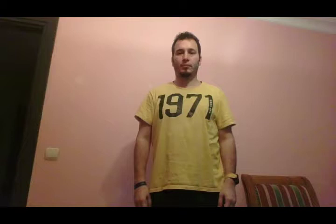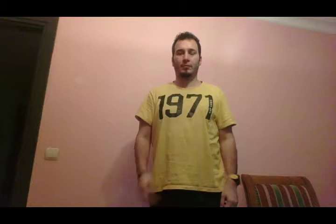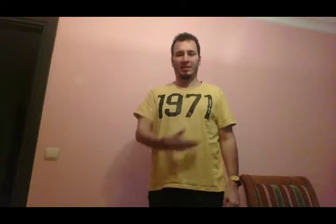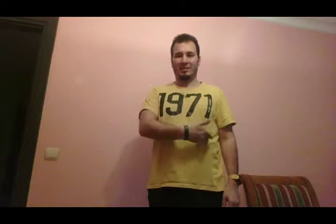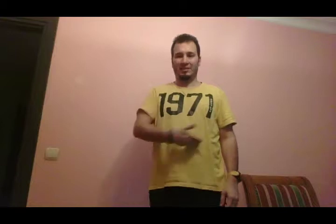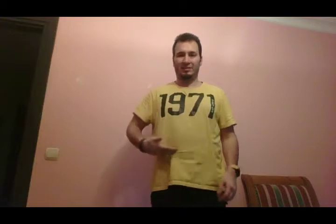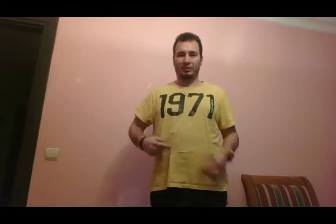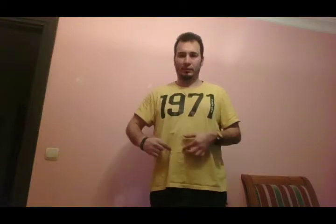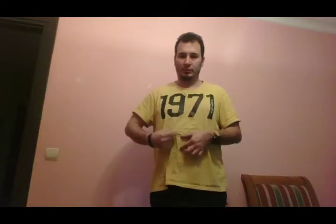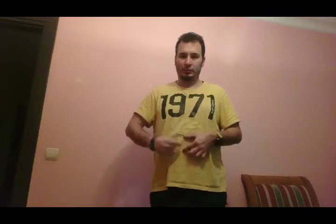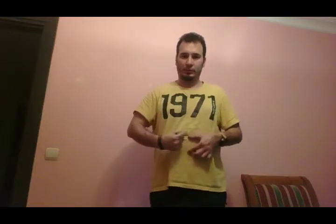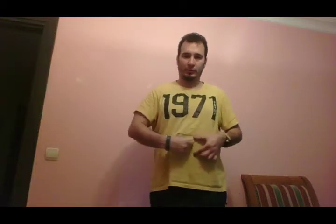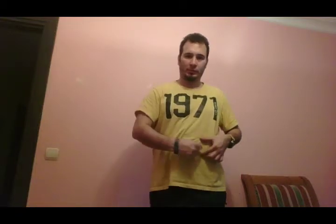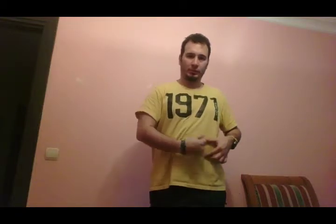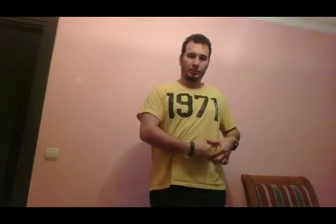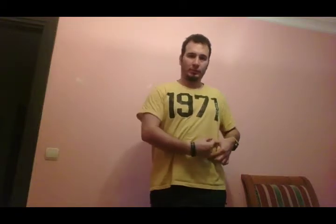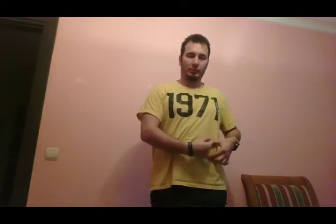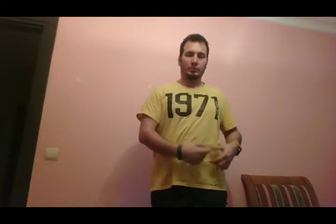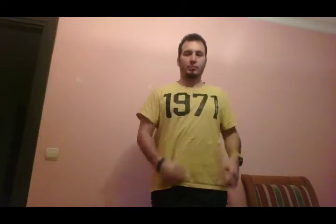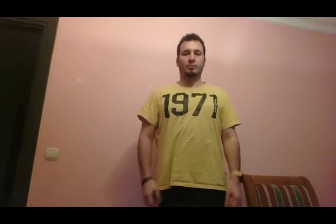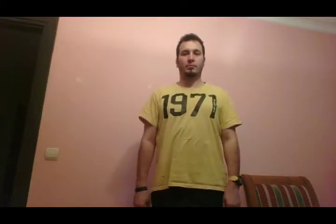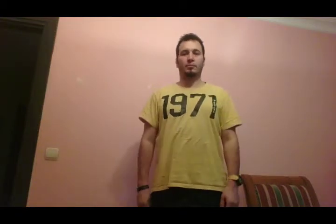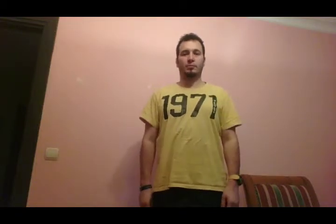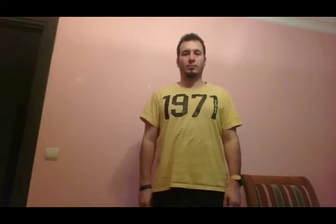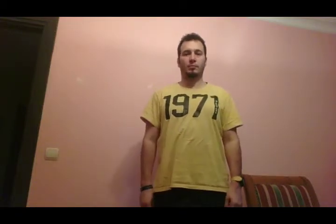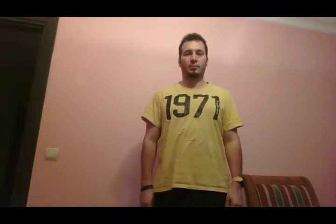stitches